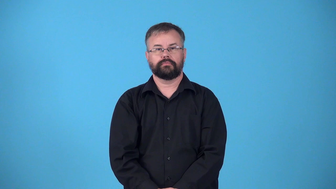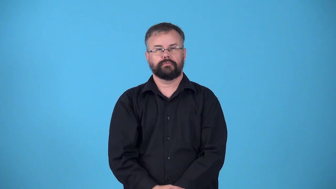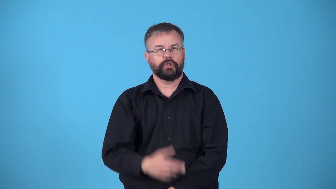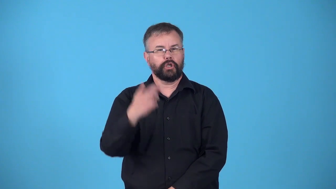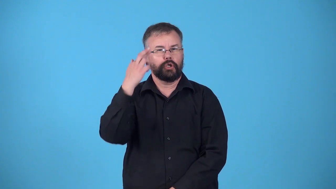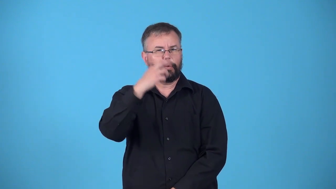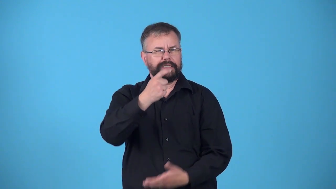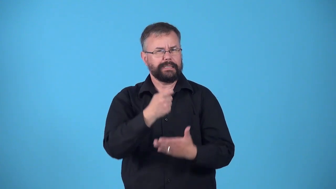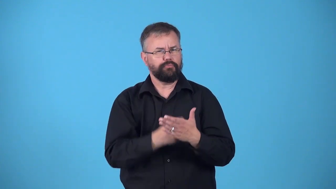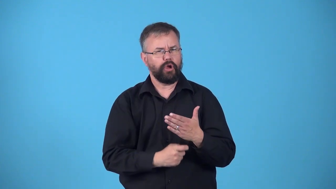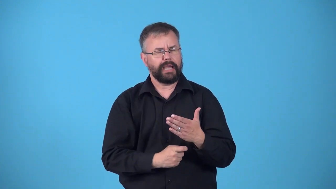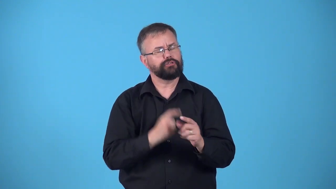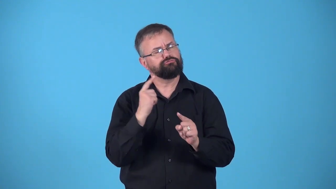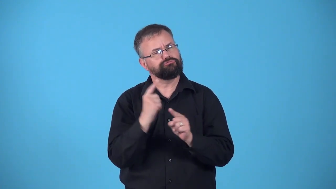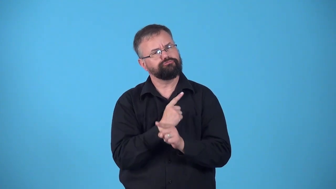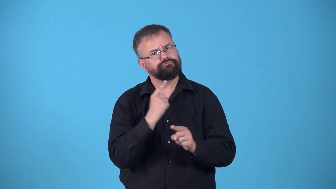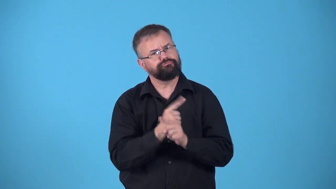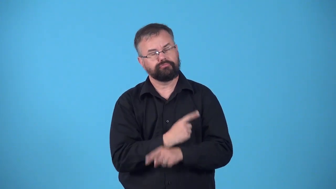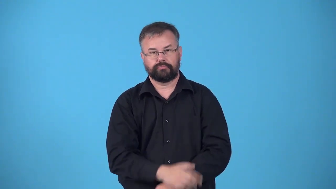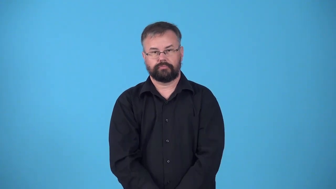modest